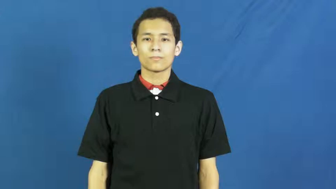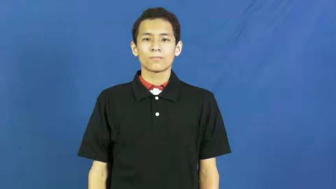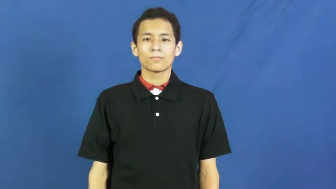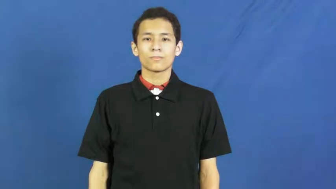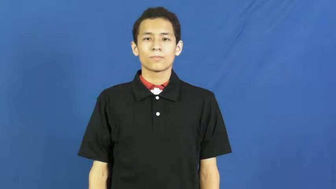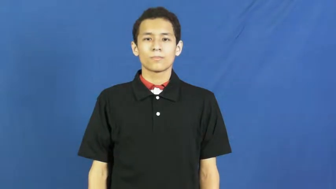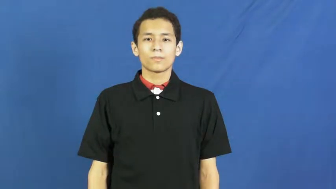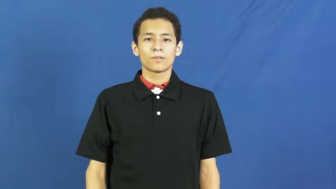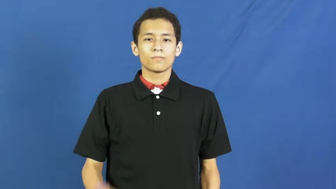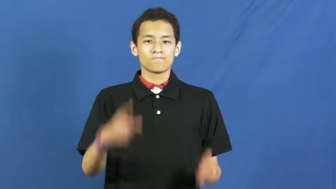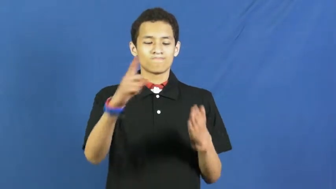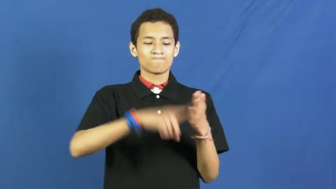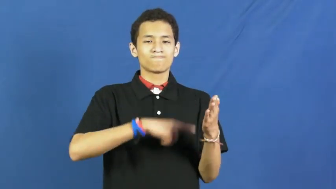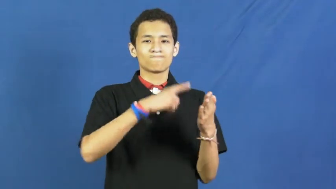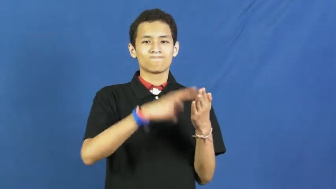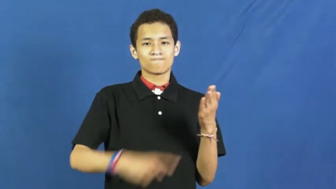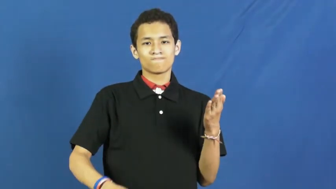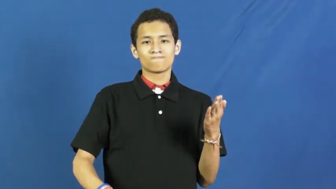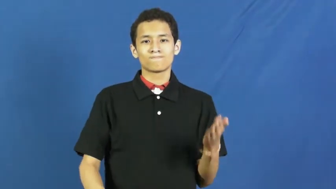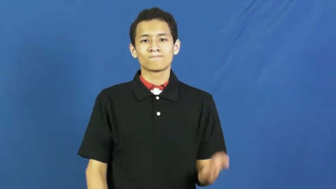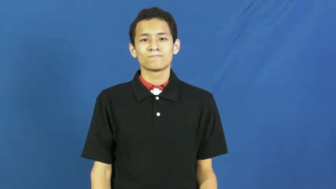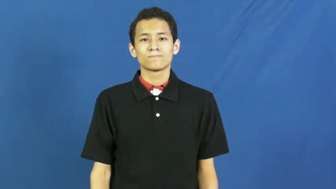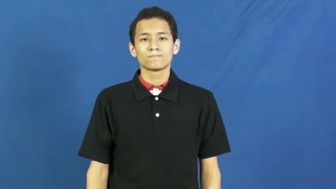get down on,get on,get onto